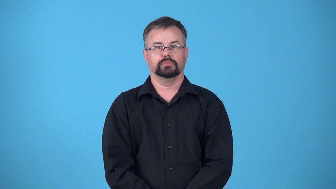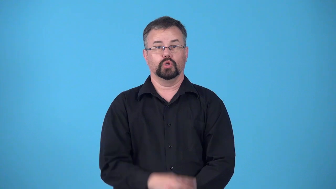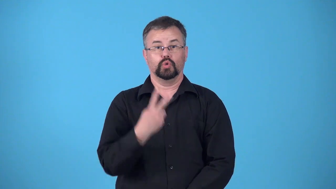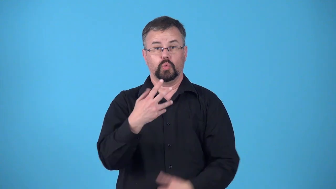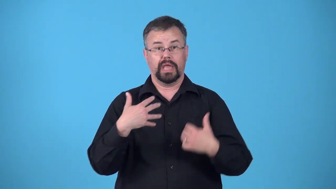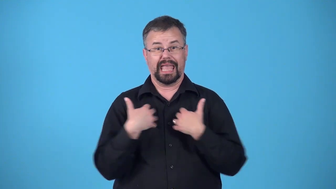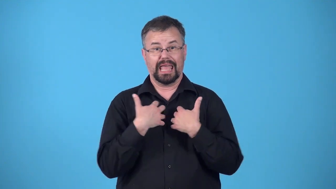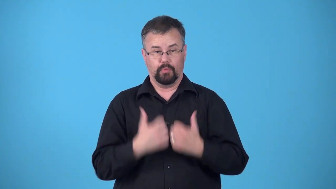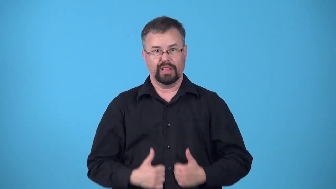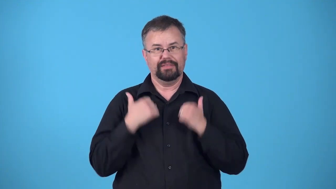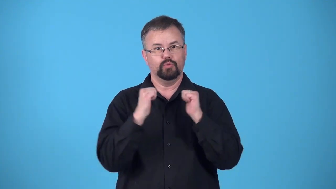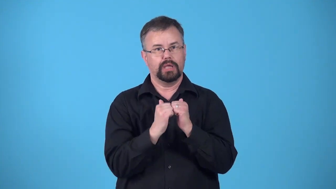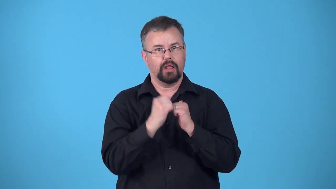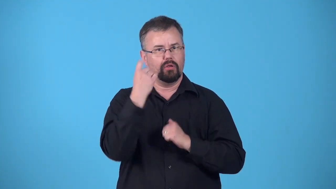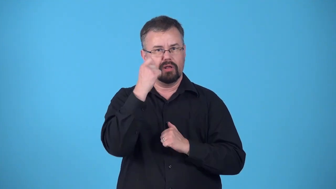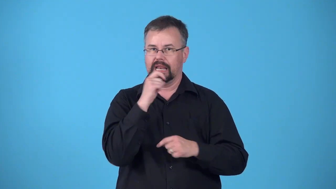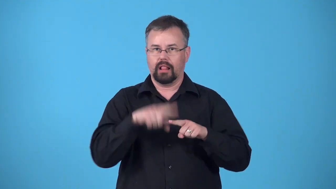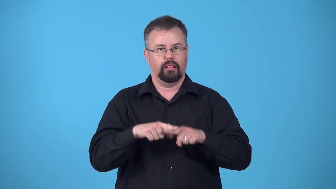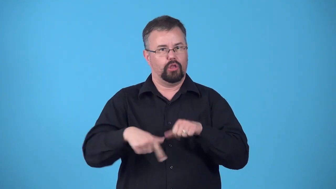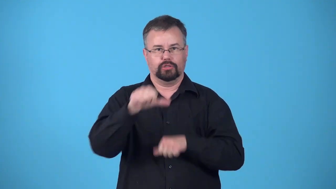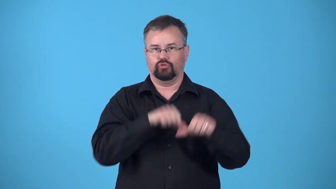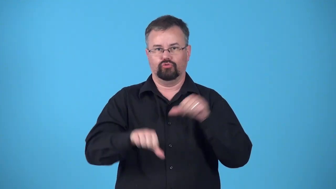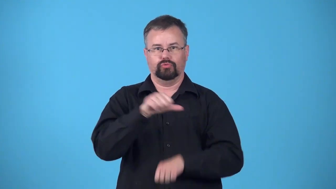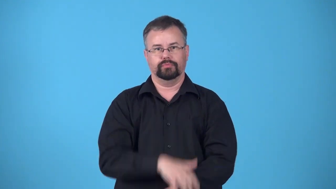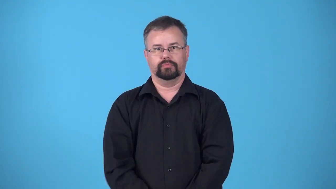commensal